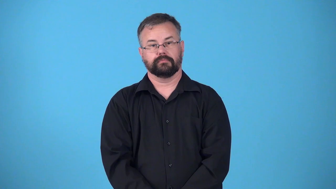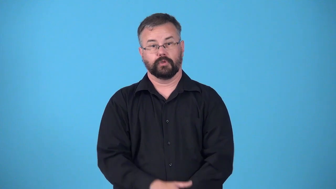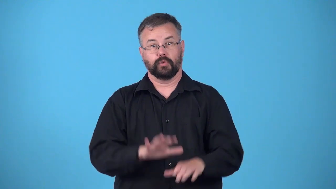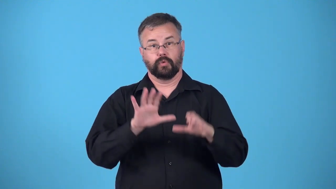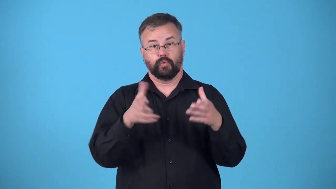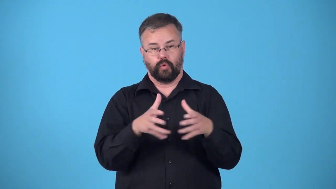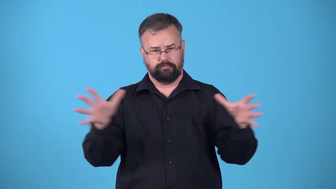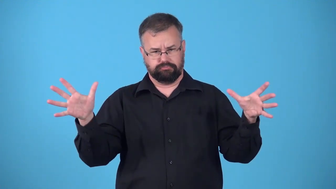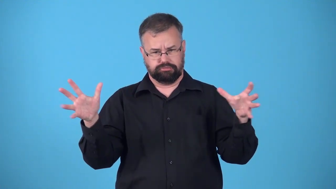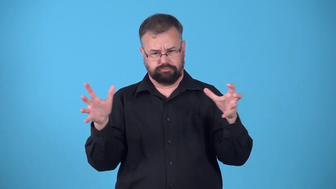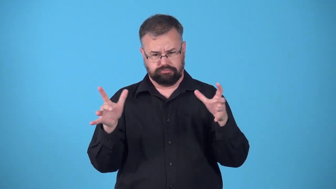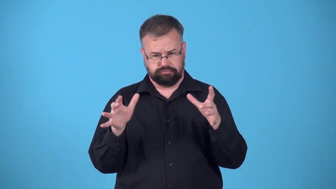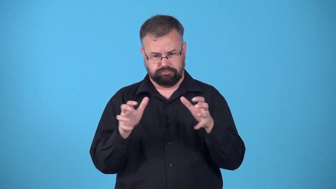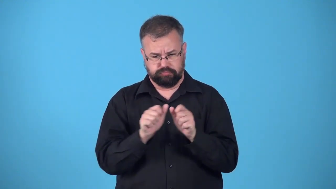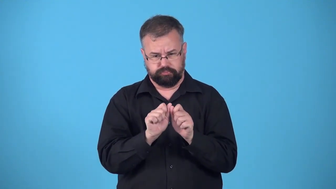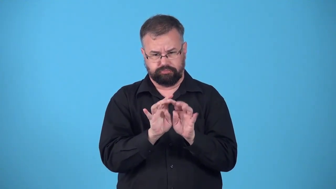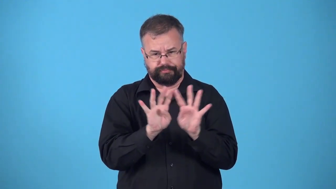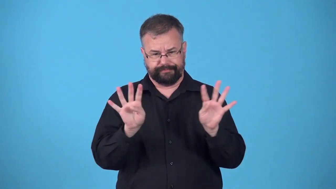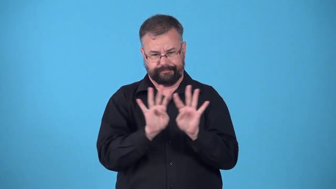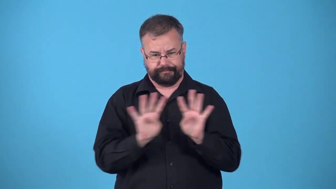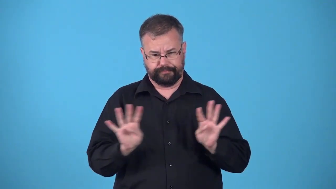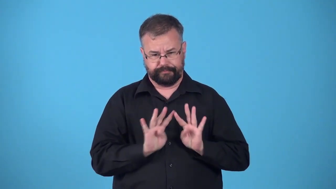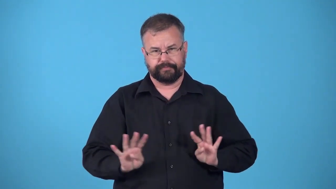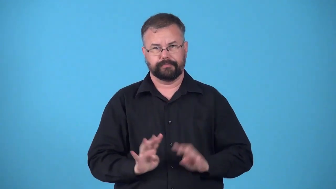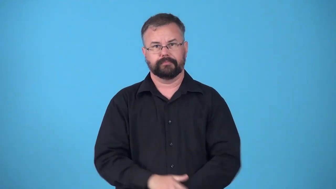close up,close ranks